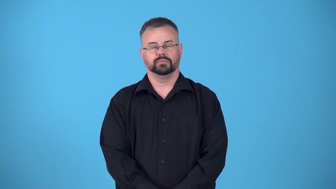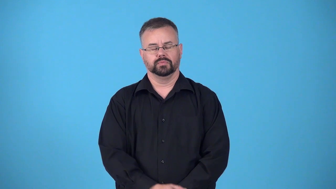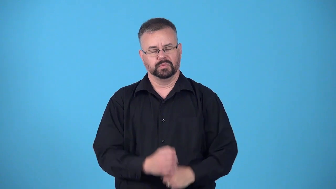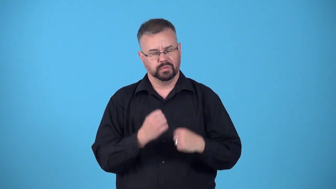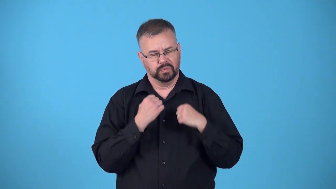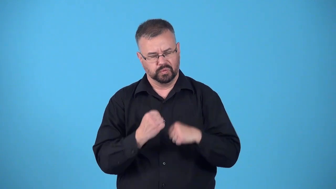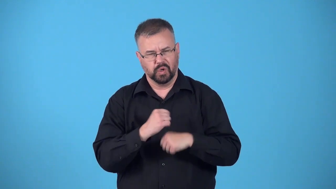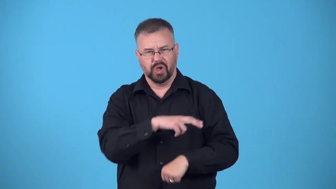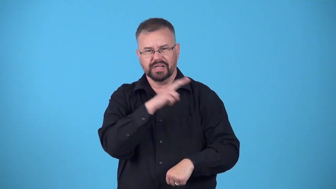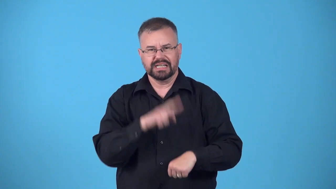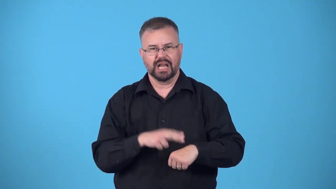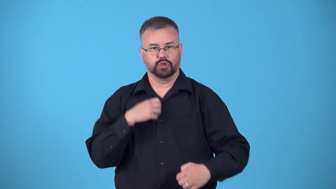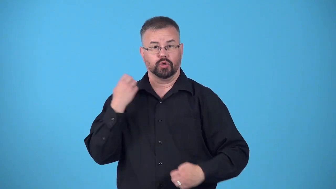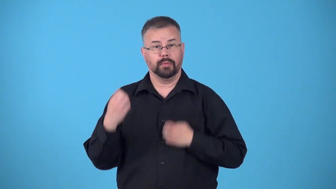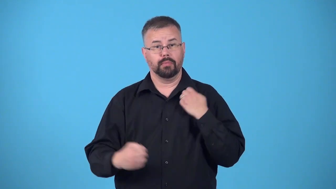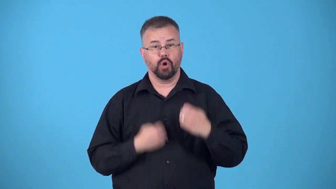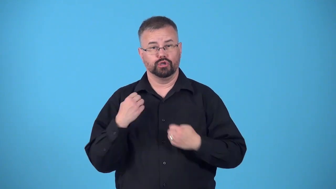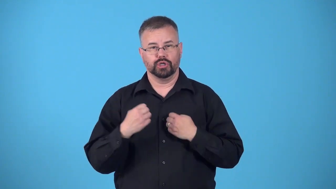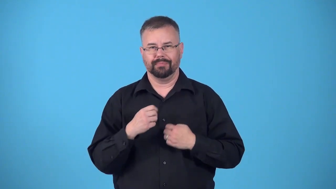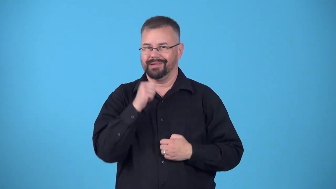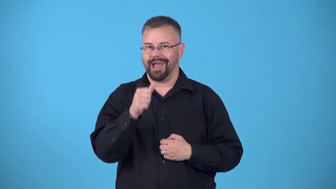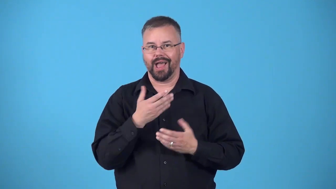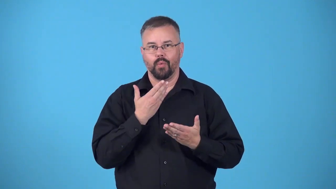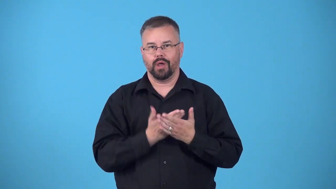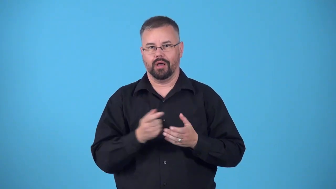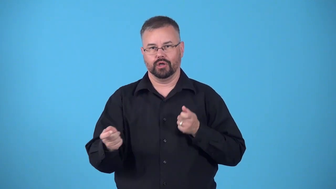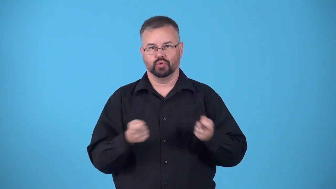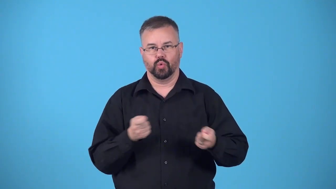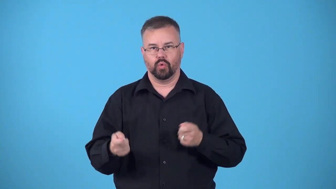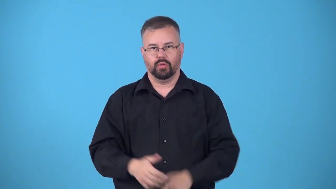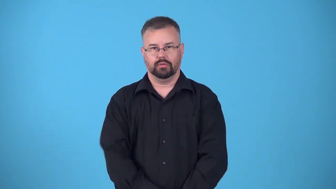raw emotion